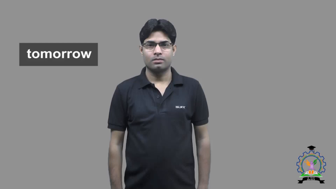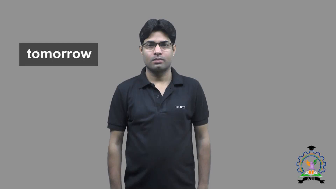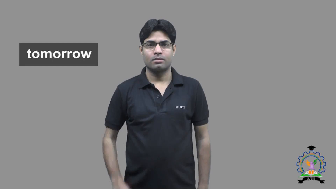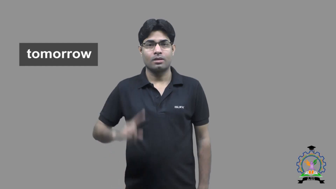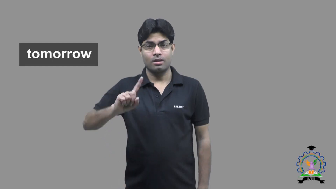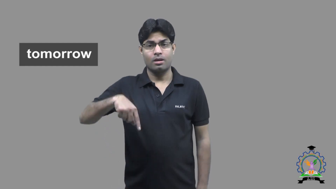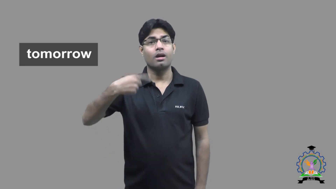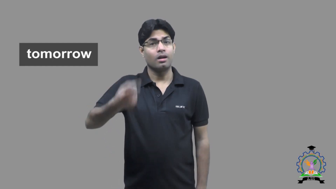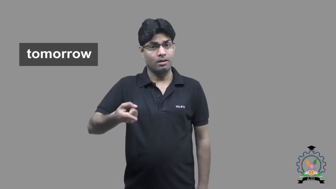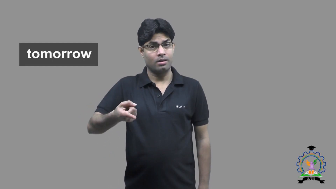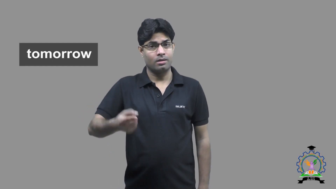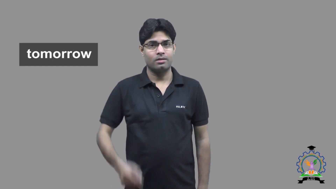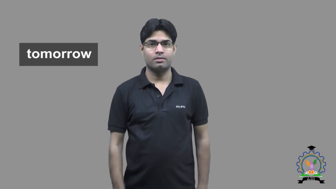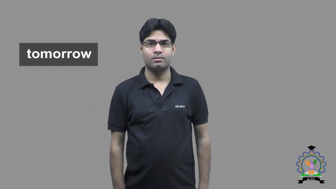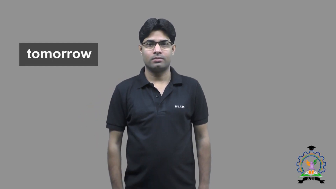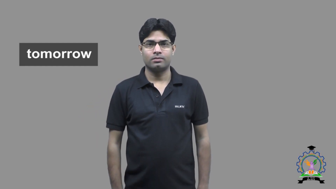tomorrow